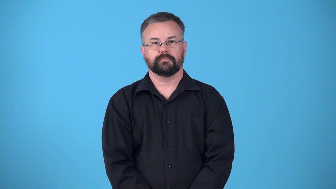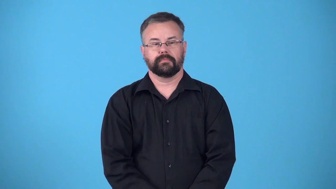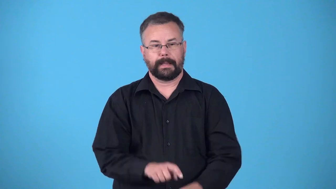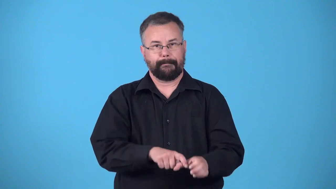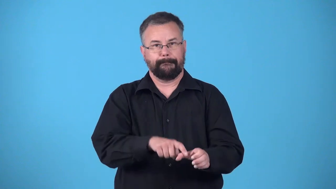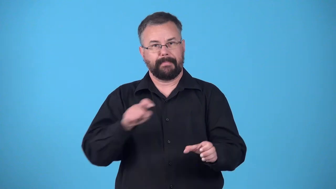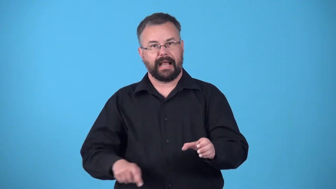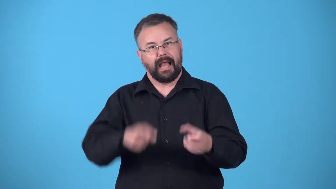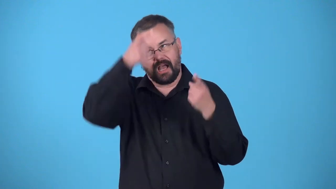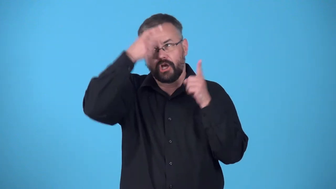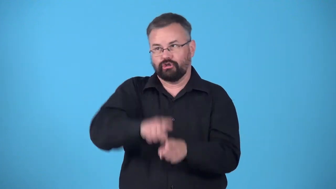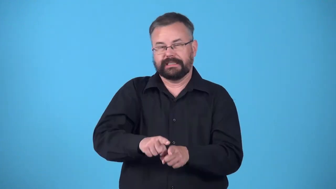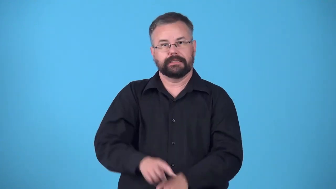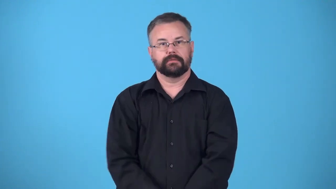back out, back out of